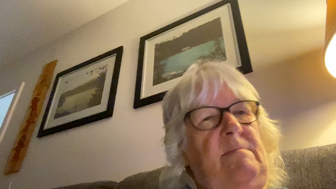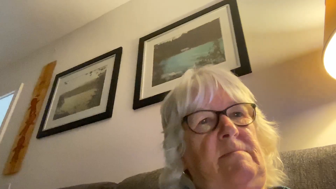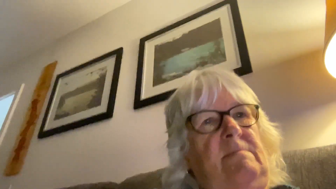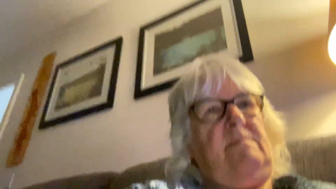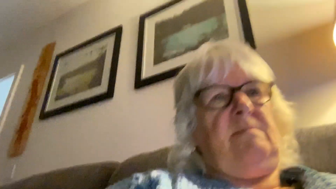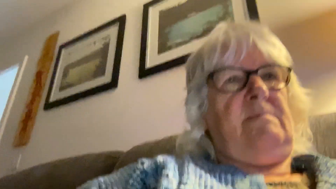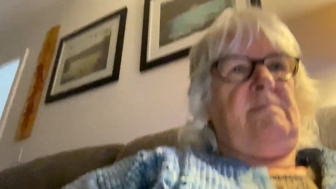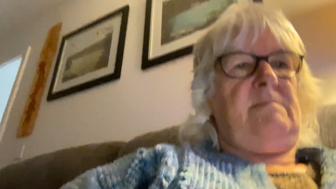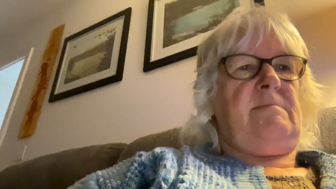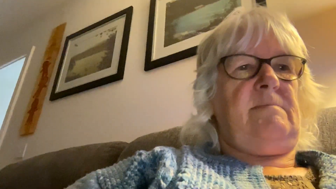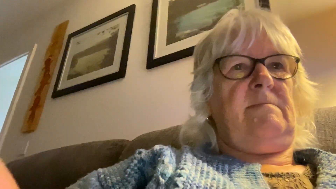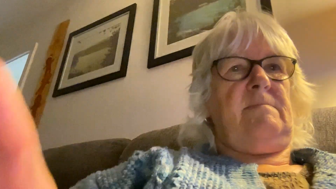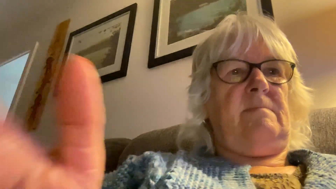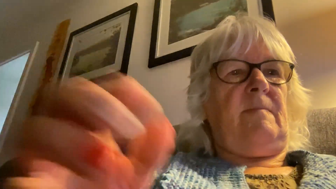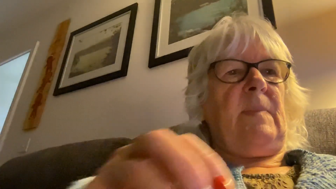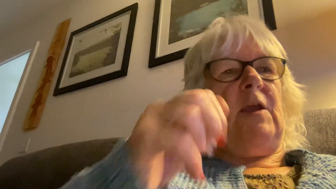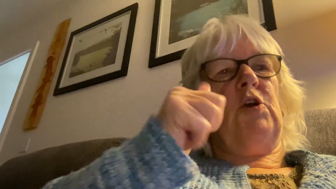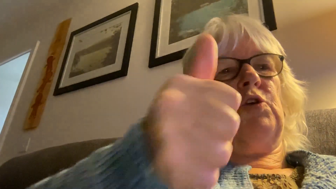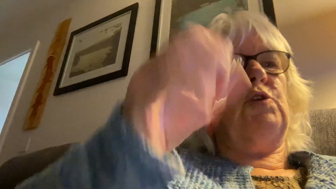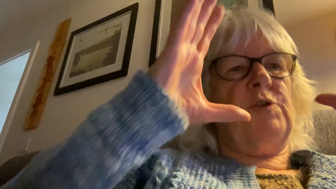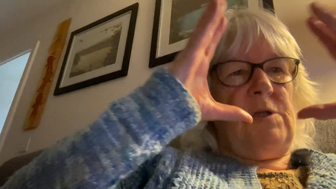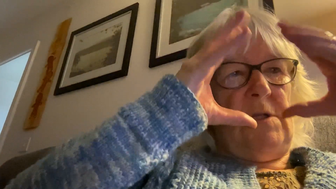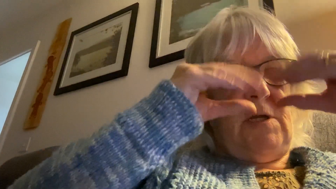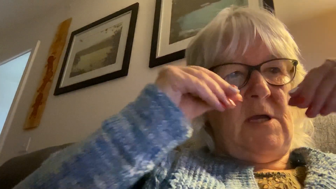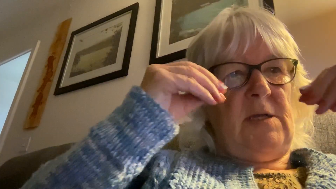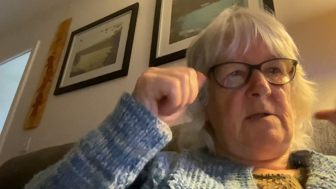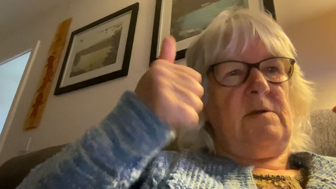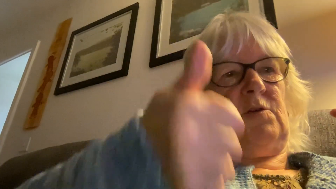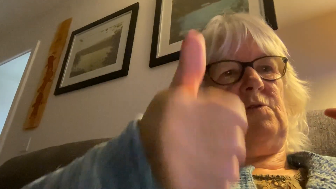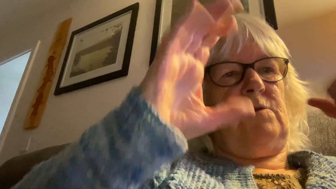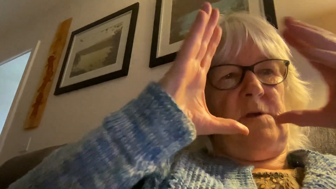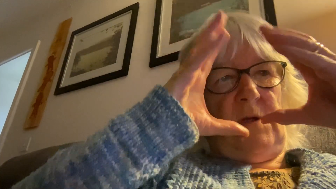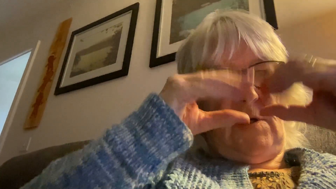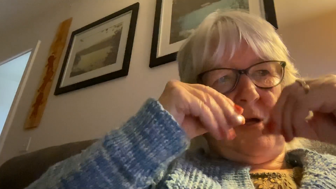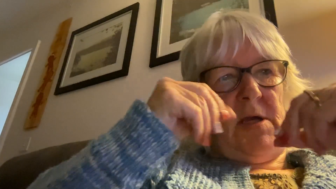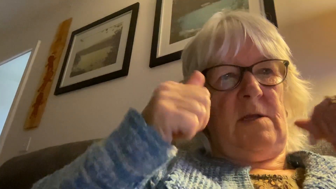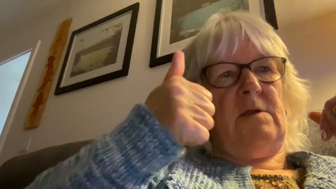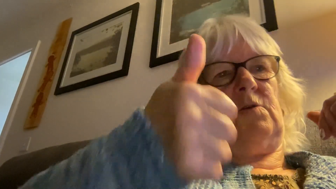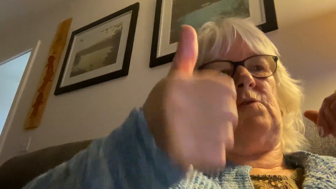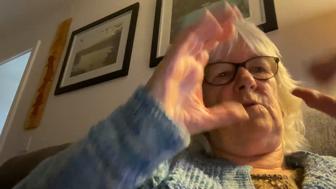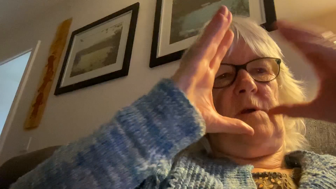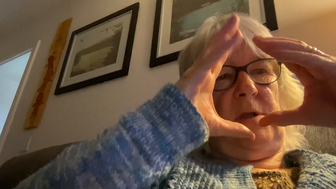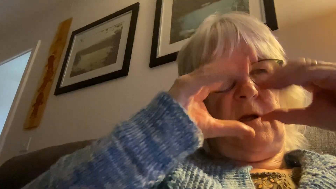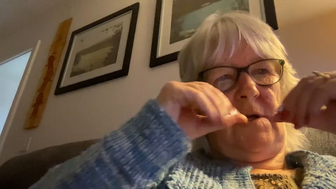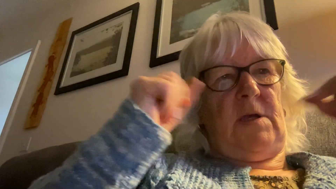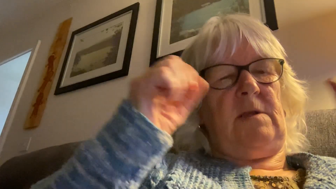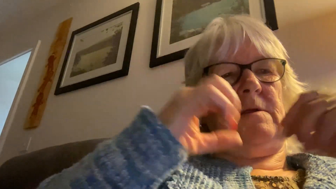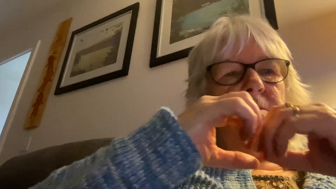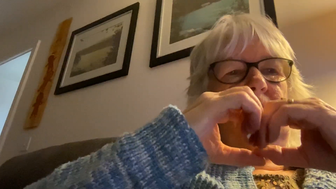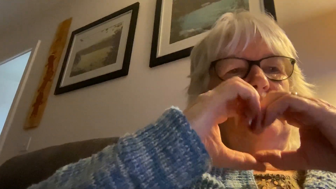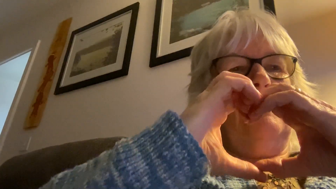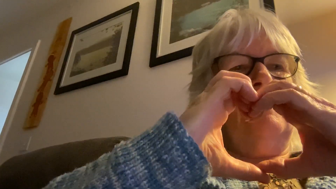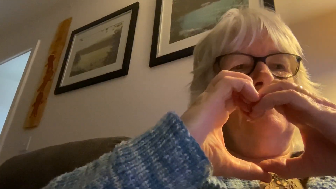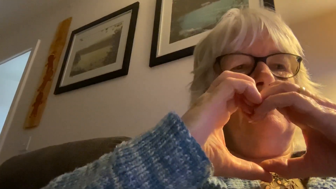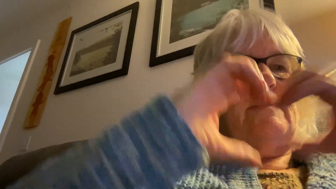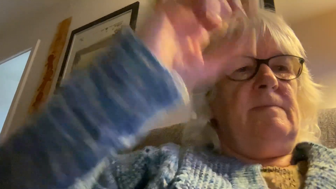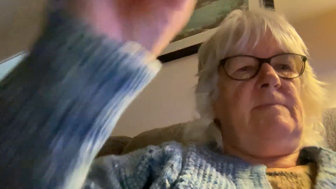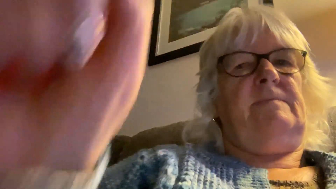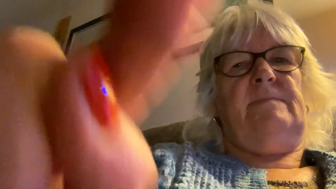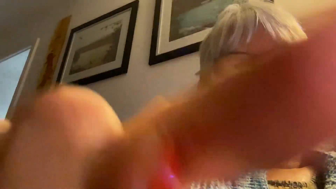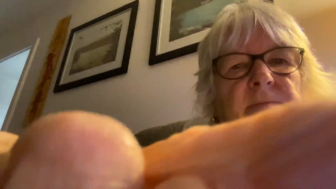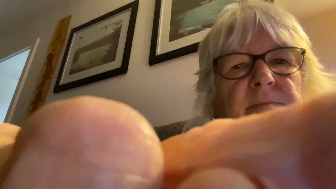good night